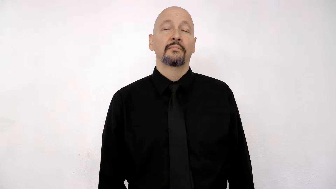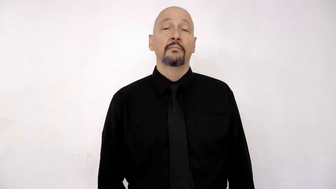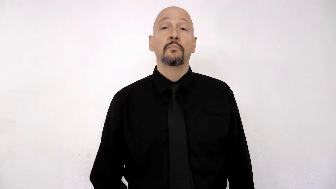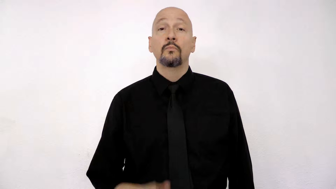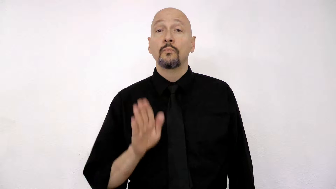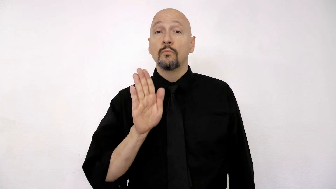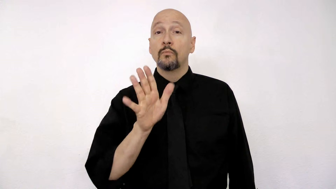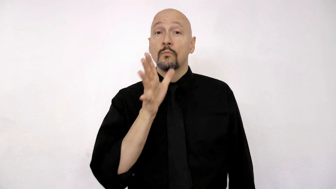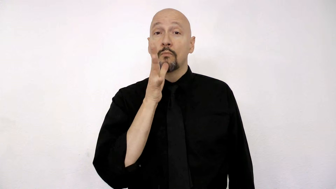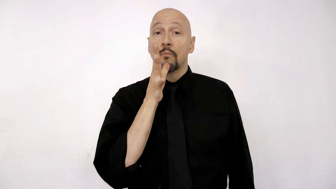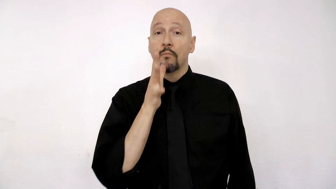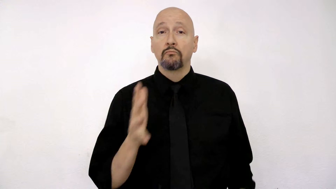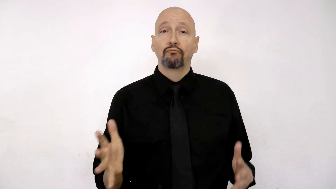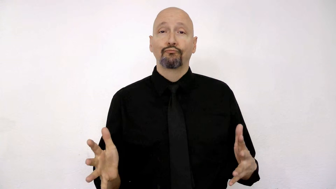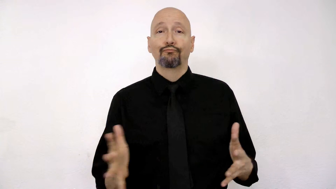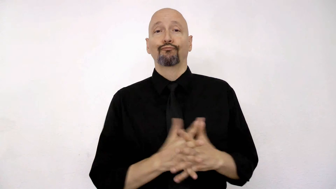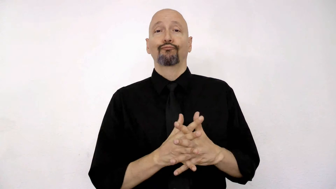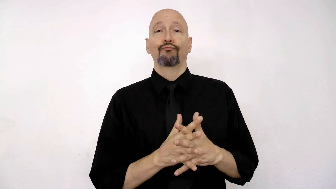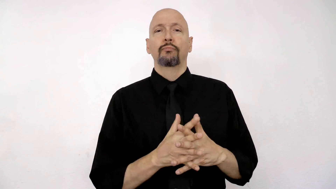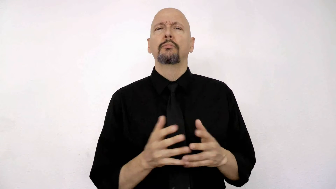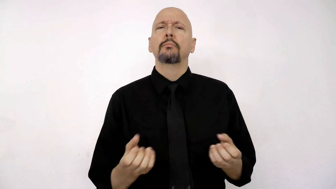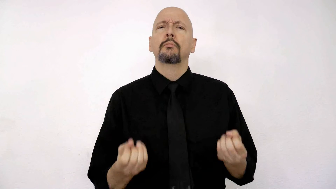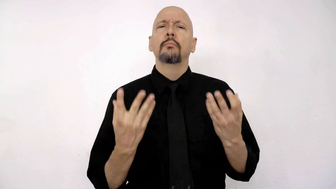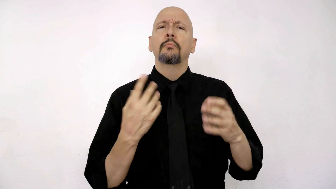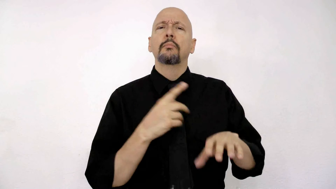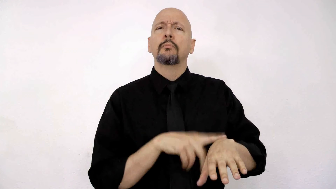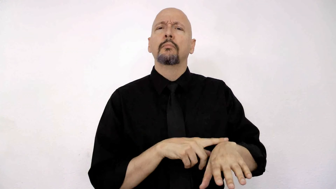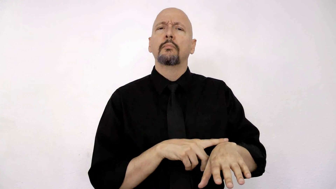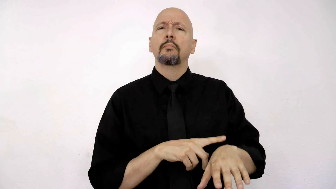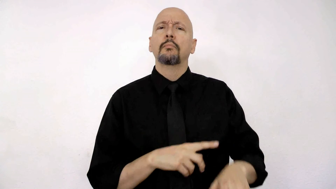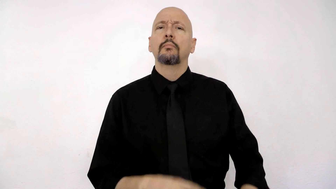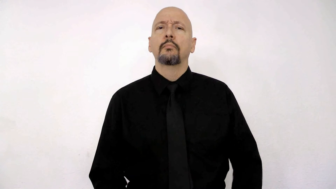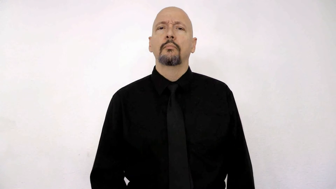YOUR MOM PREGNANT HOW-MANY TIME?